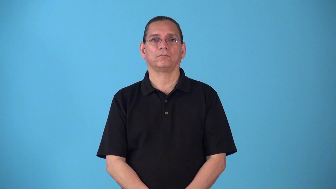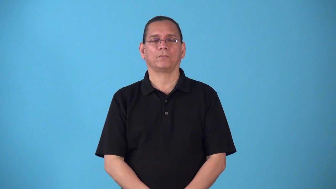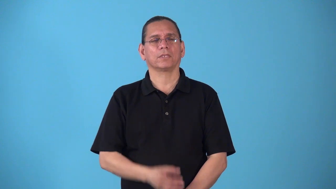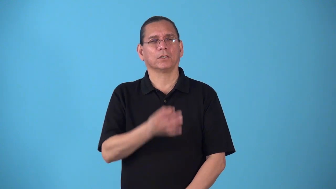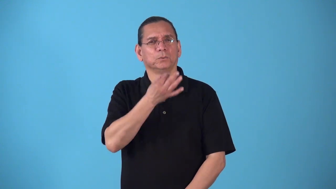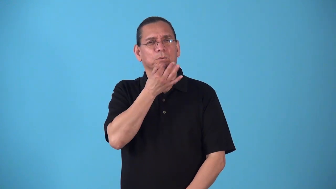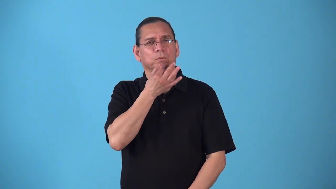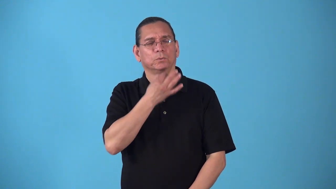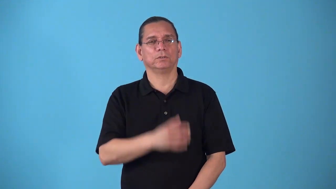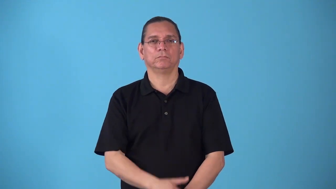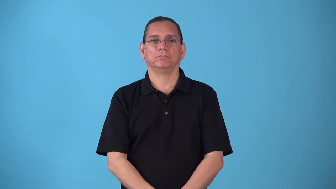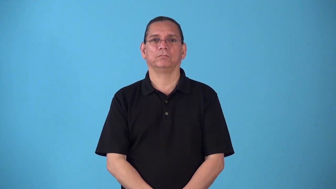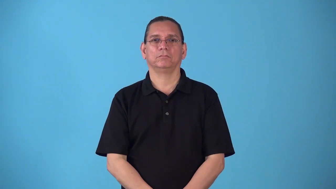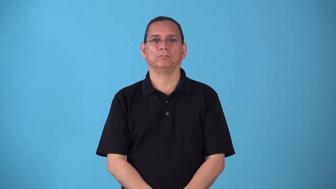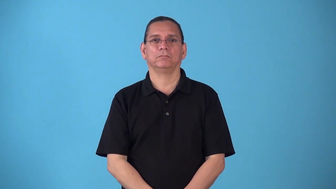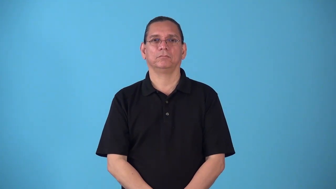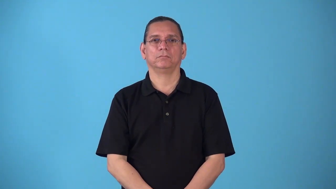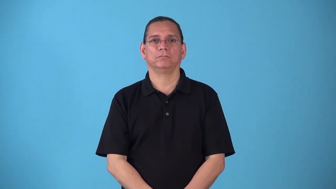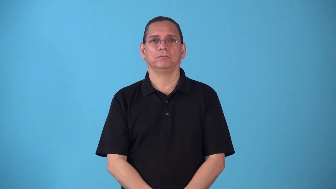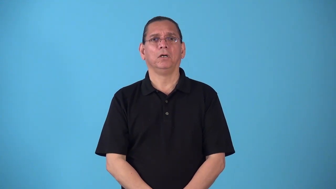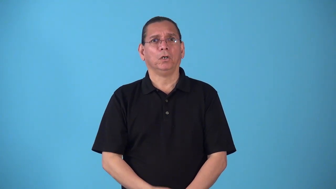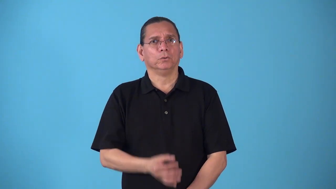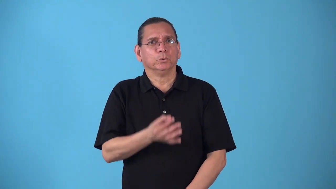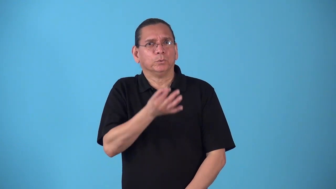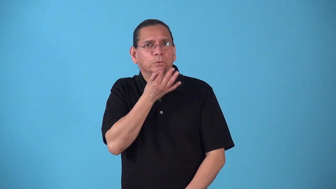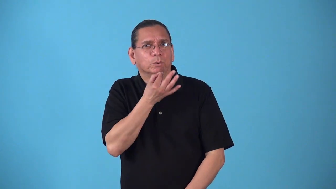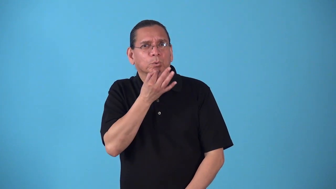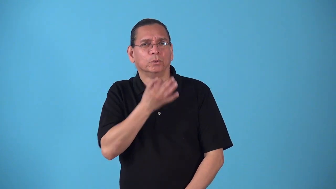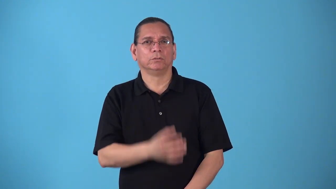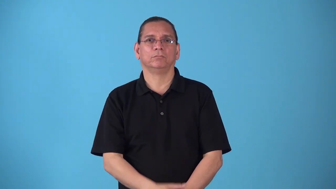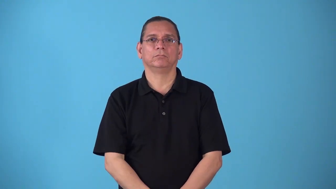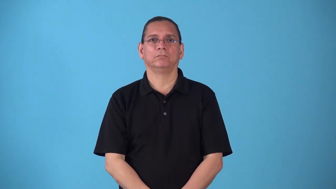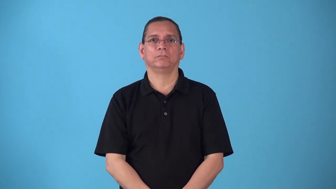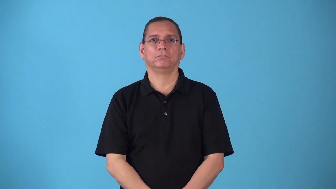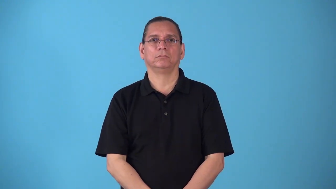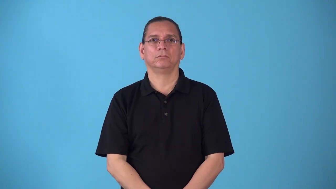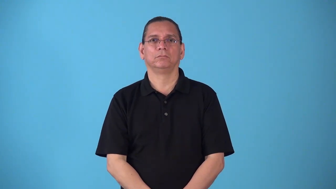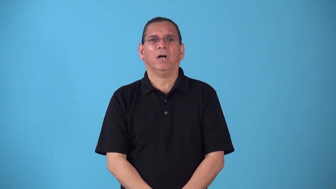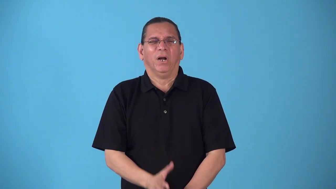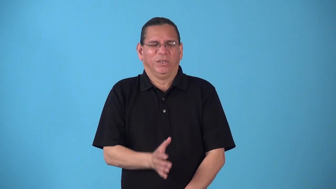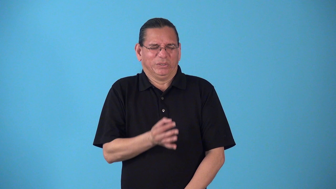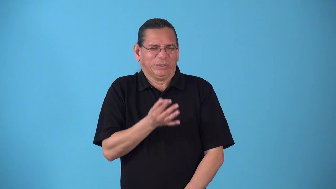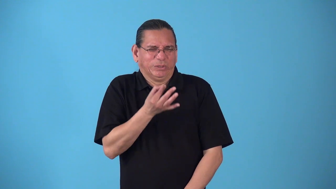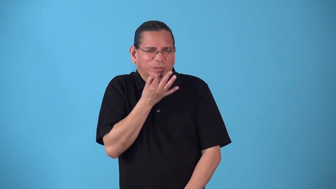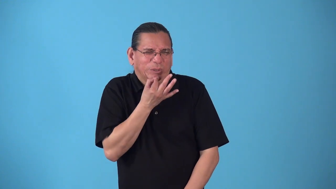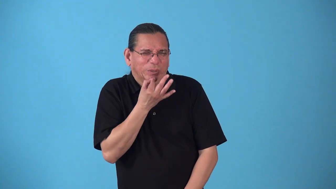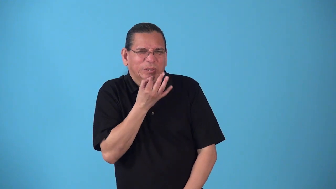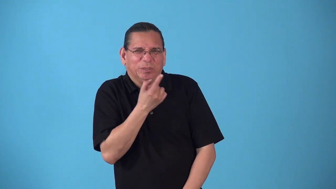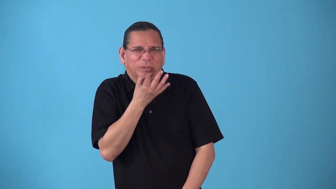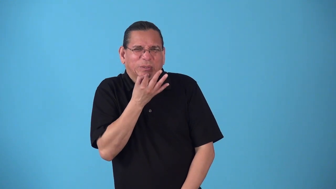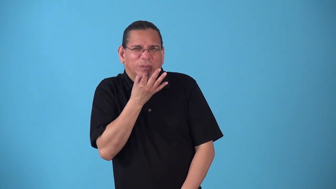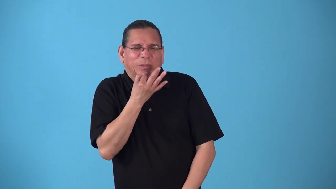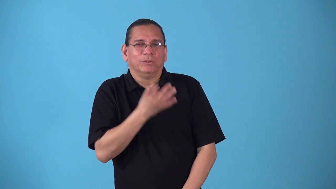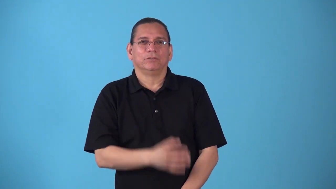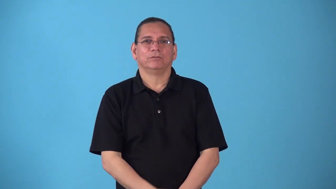soon,sooner,soonest,near,nearer,nearest